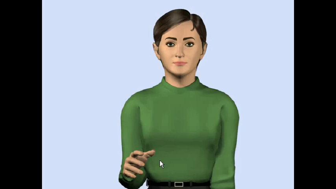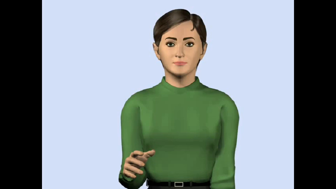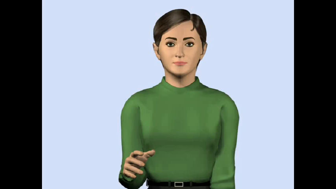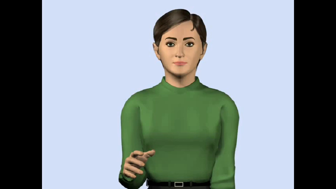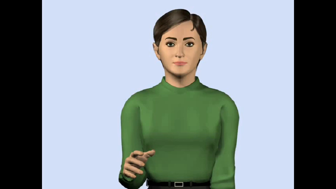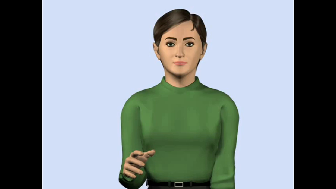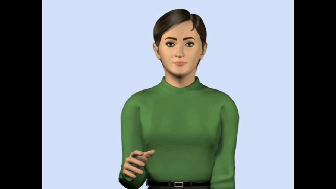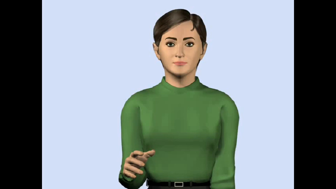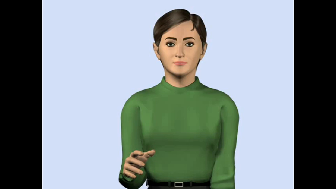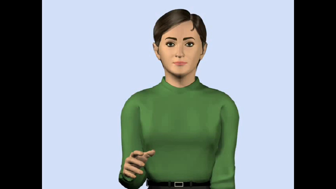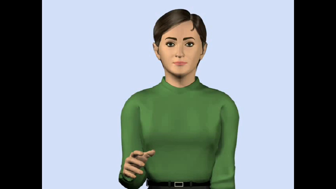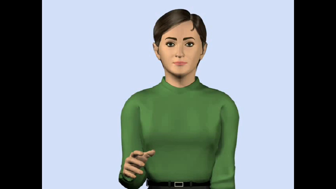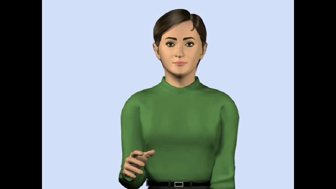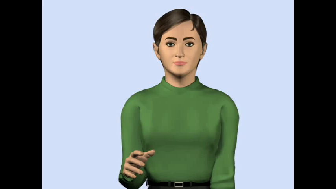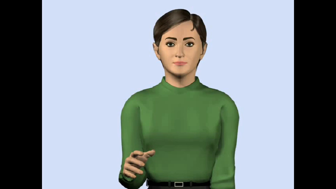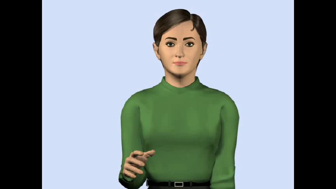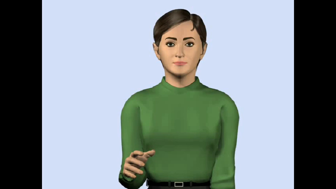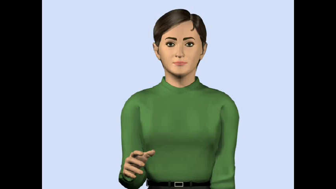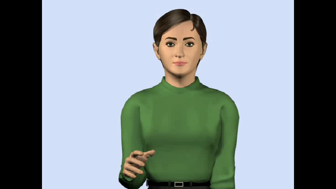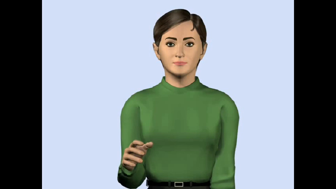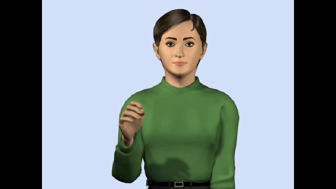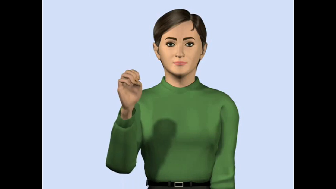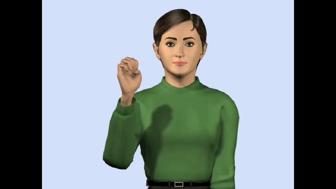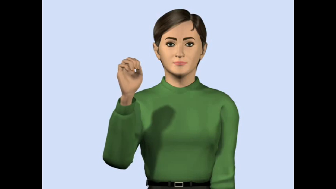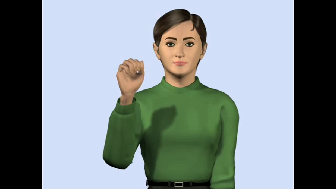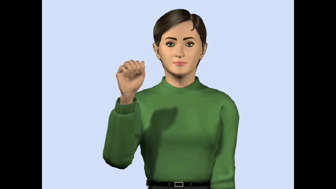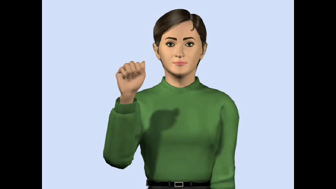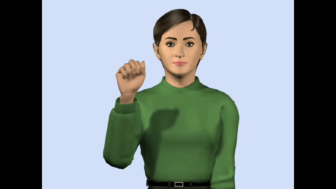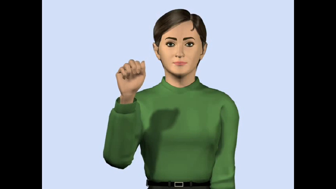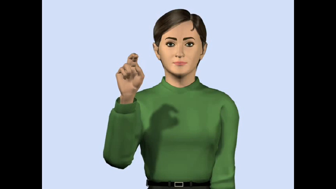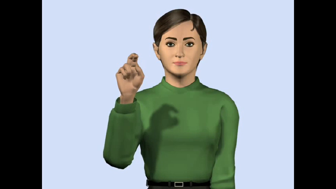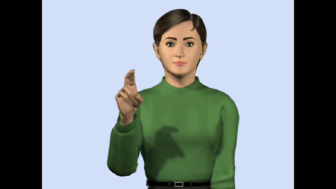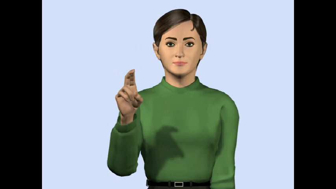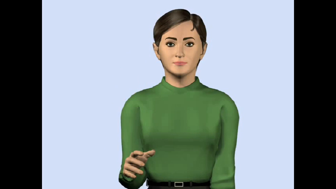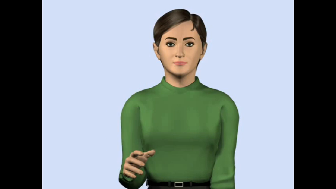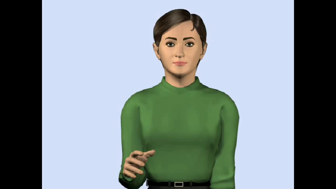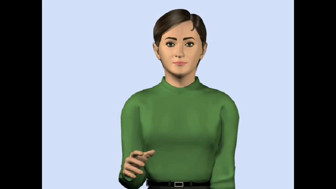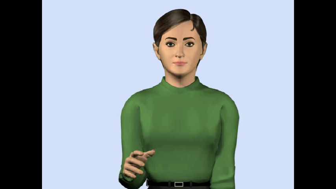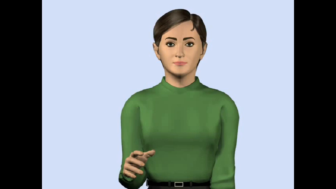ear